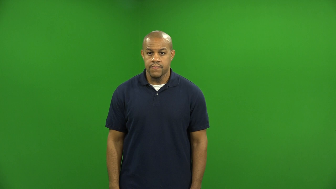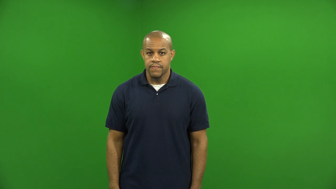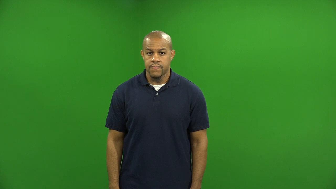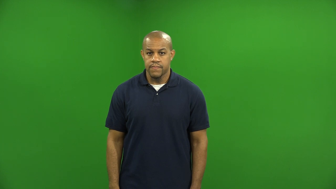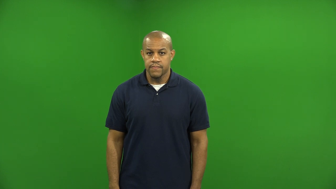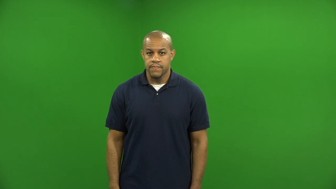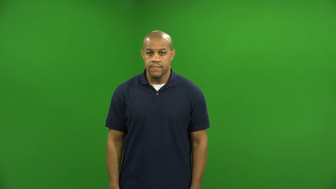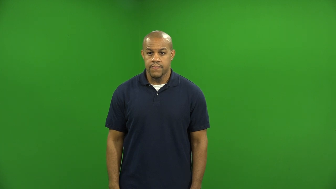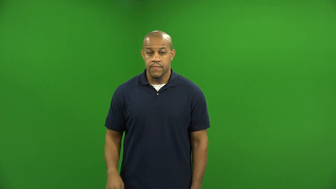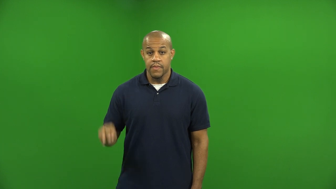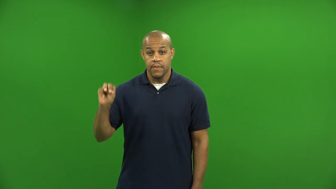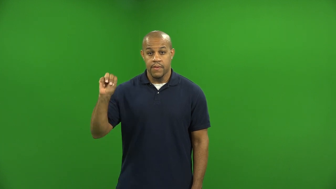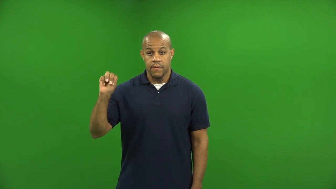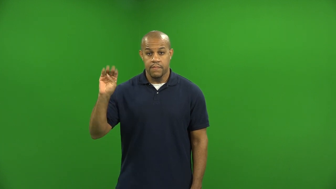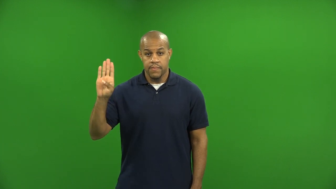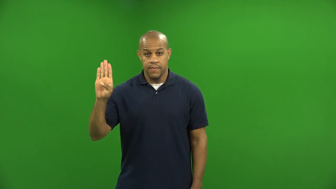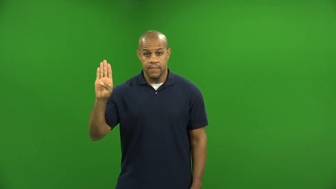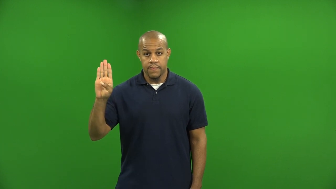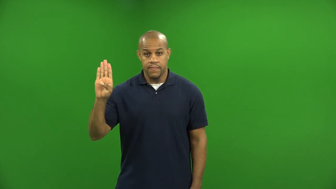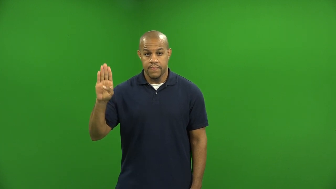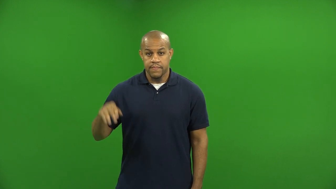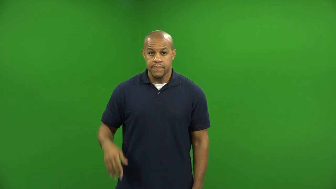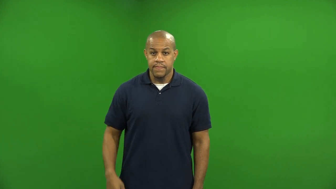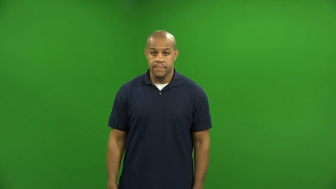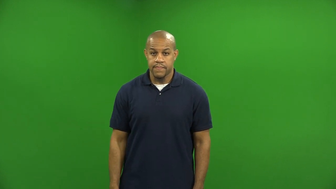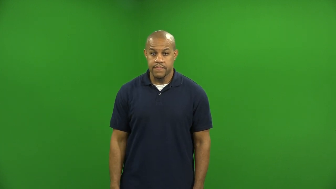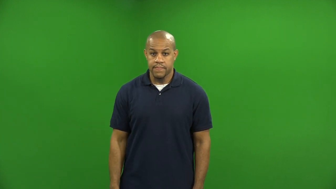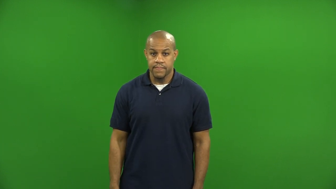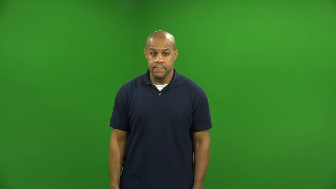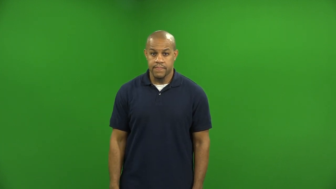Middle blocker